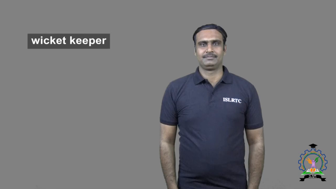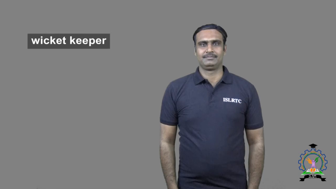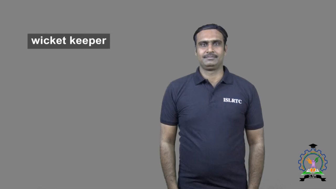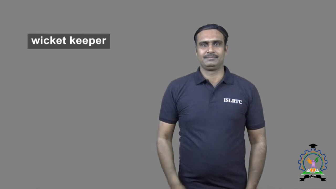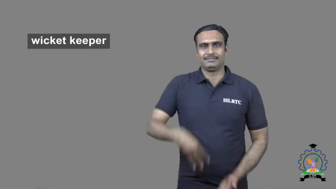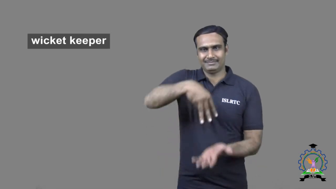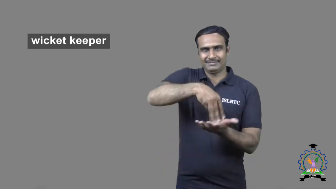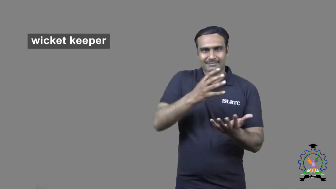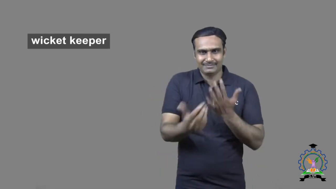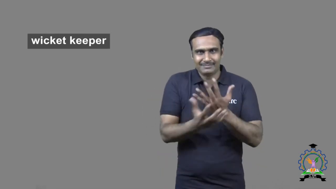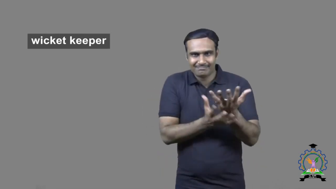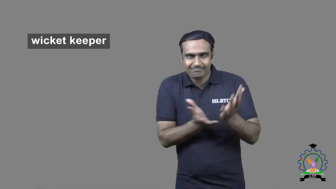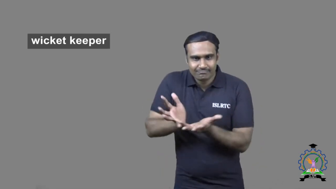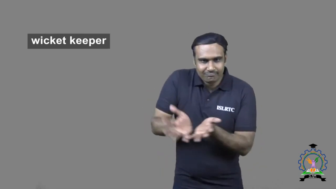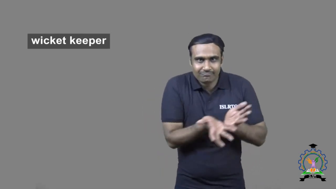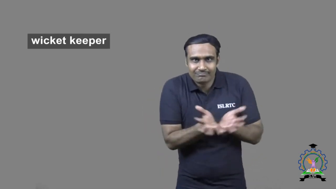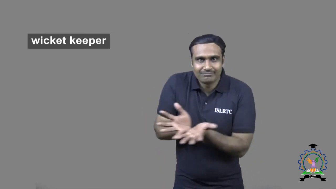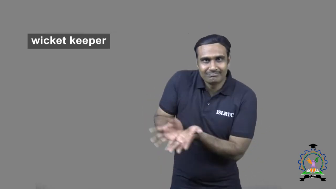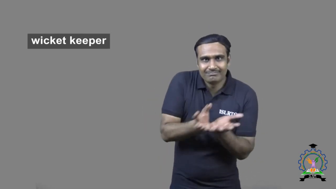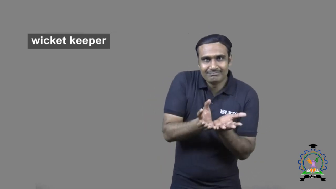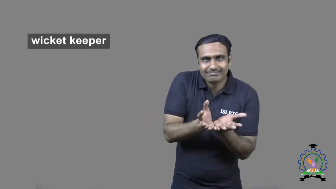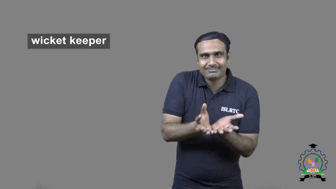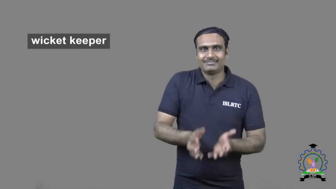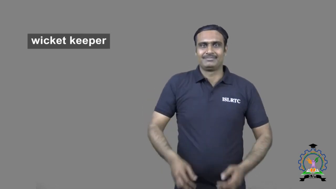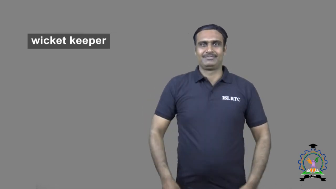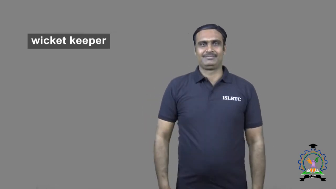wicket keeper